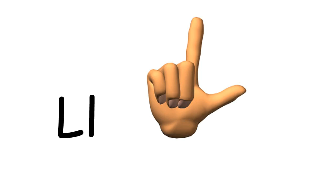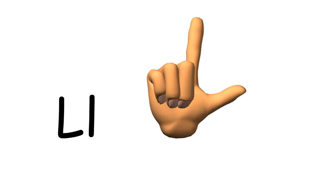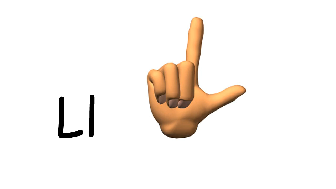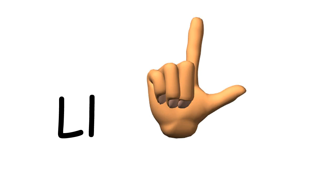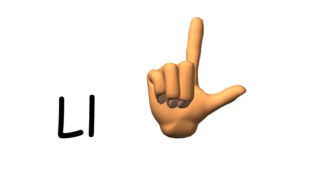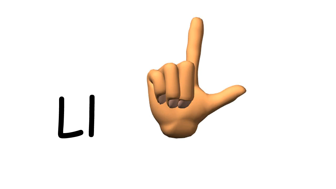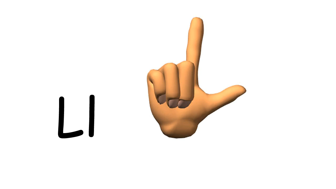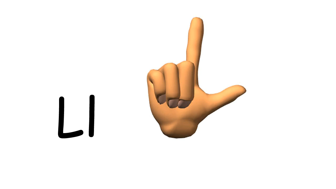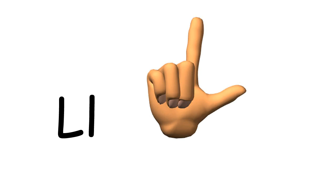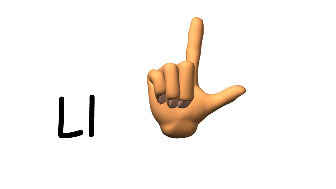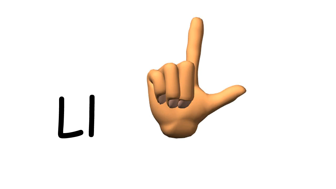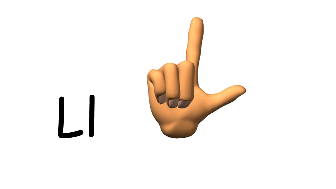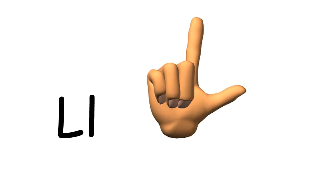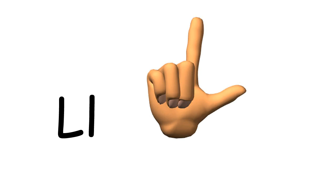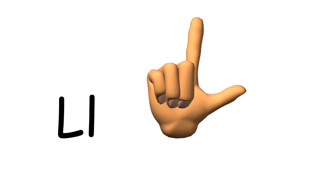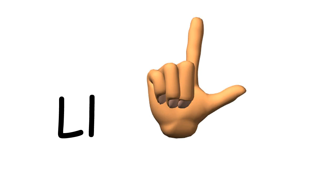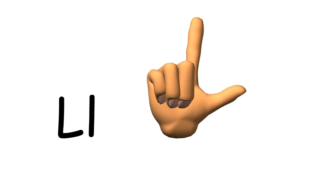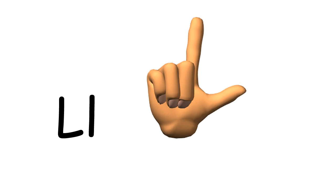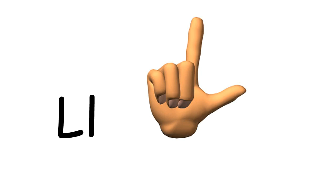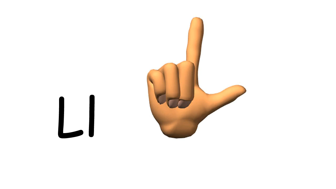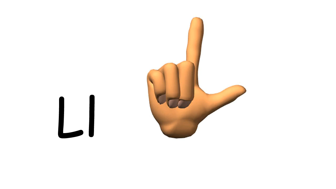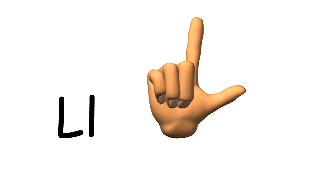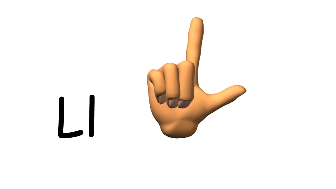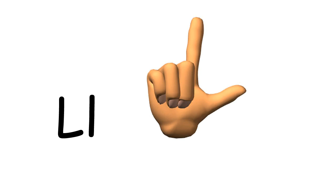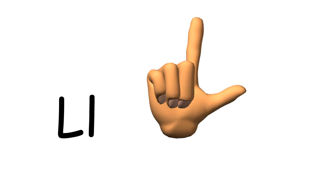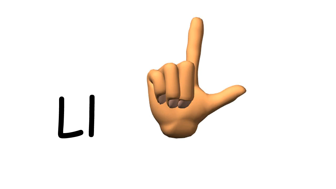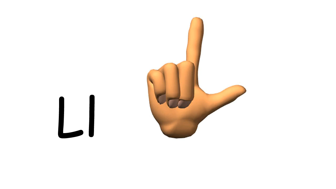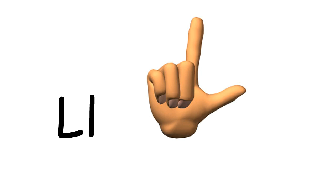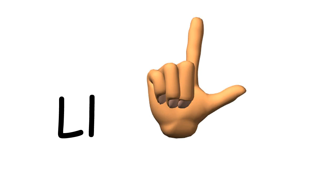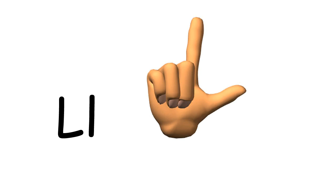l